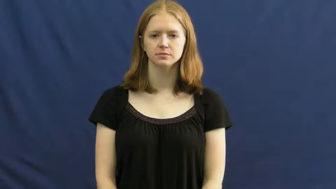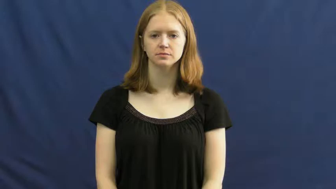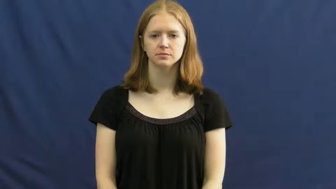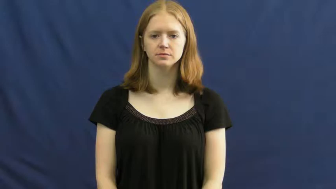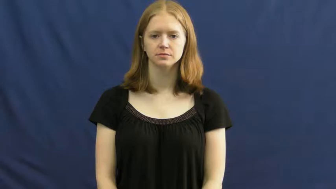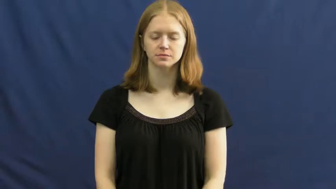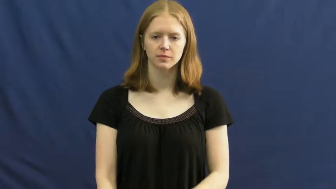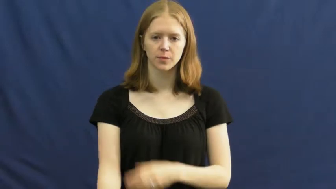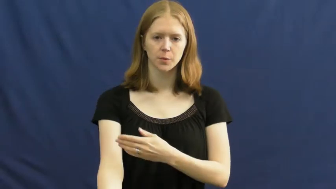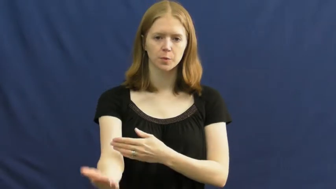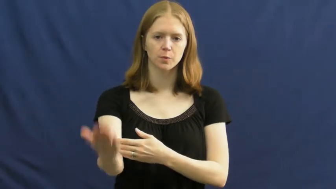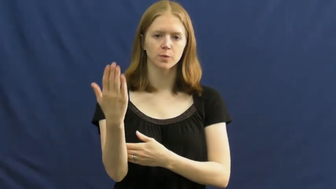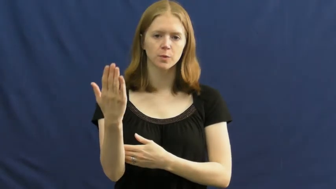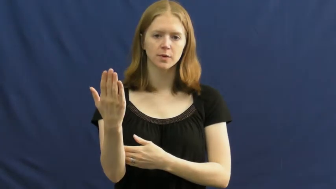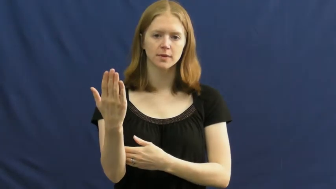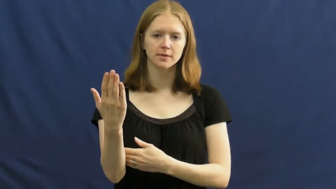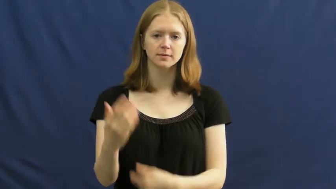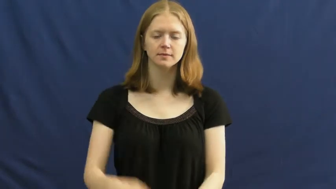morning